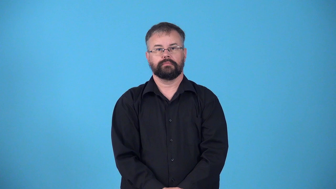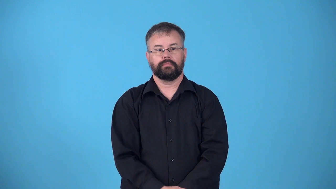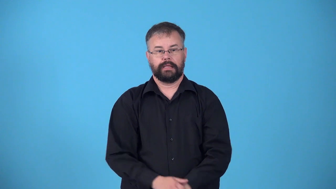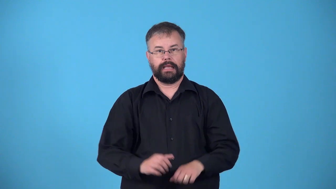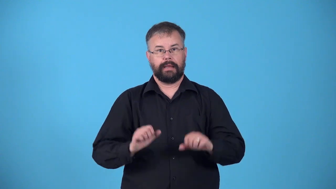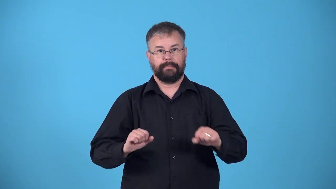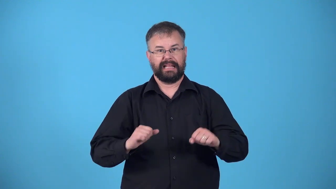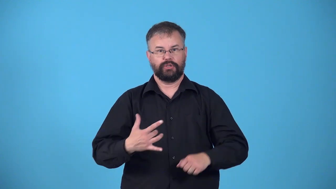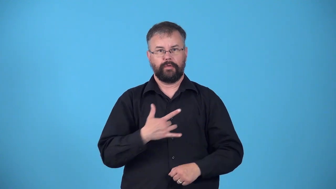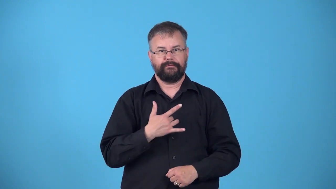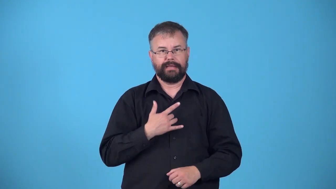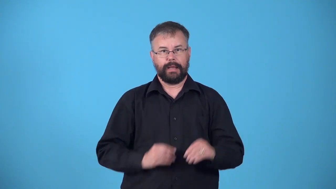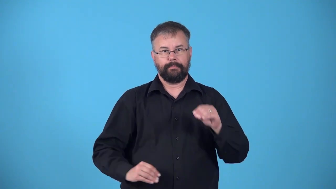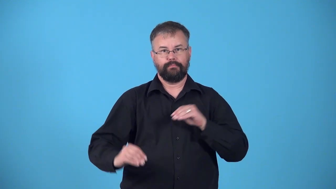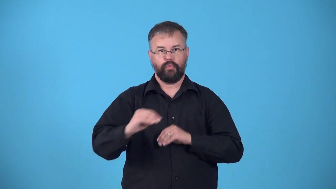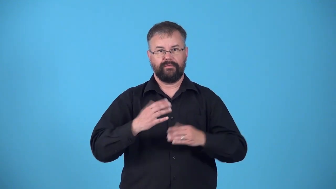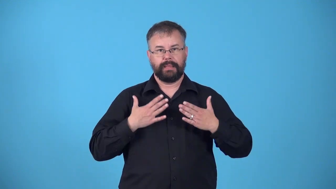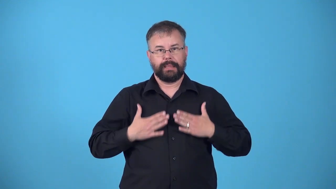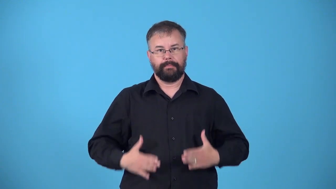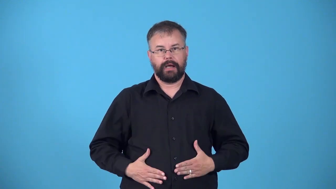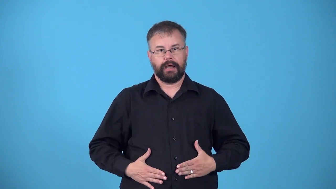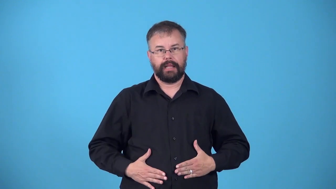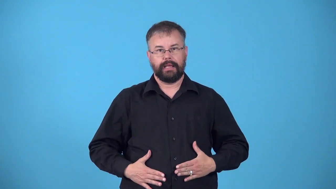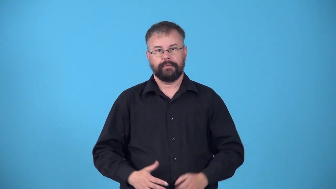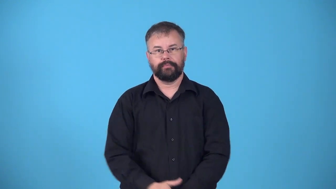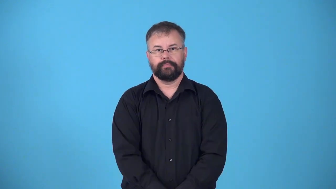kinaesthesia